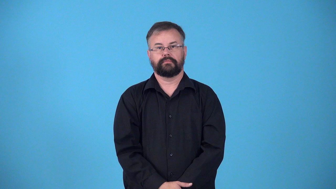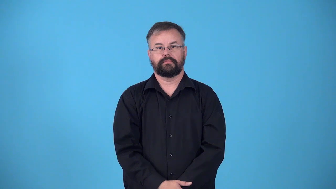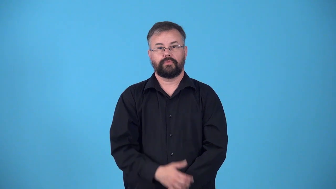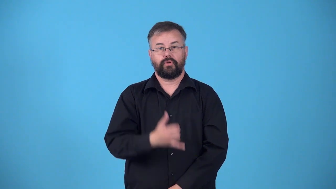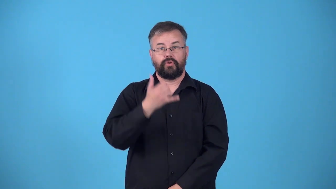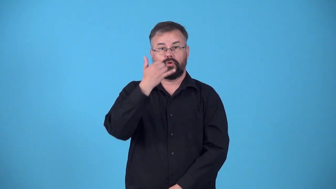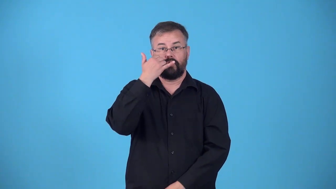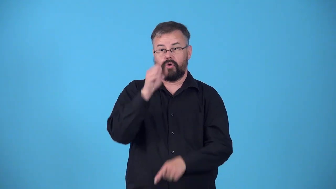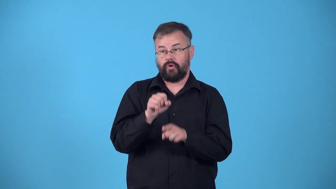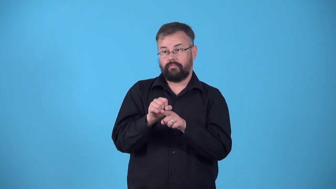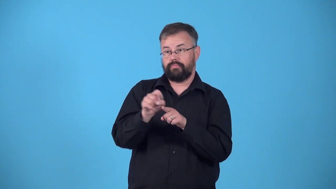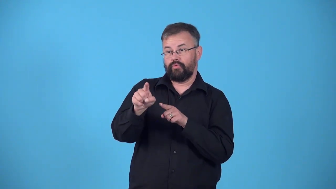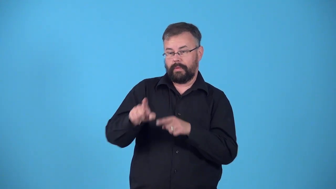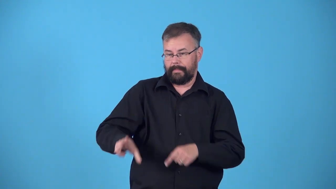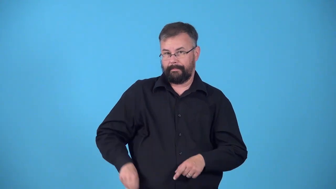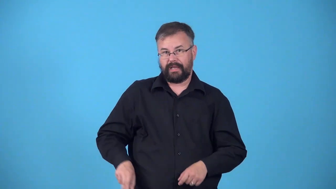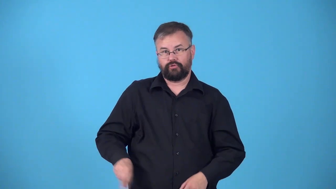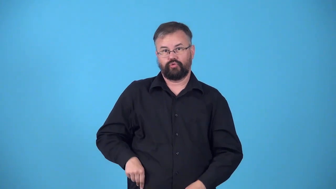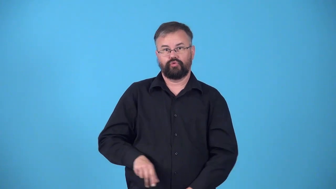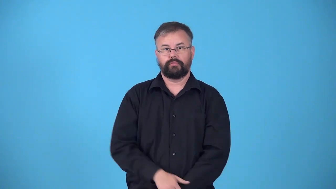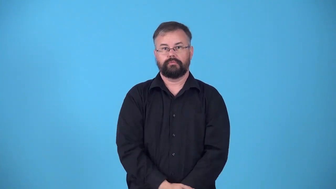page,beep